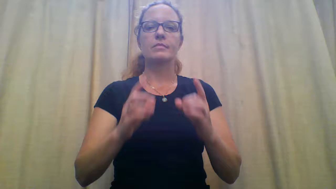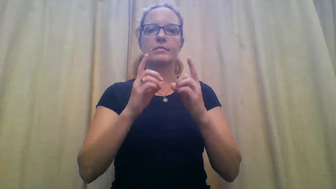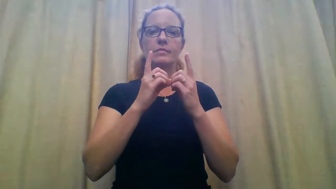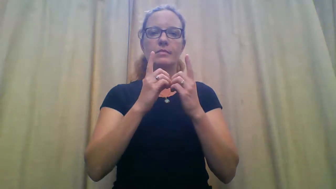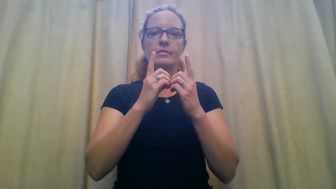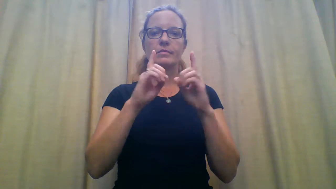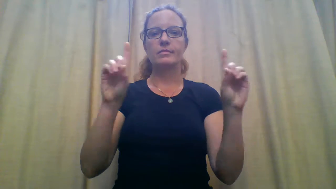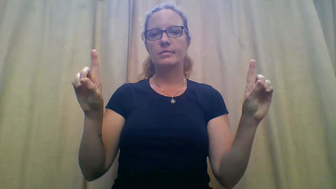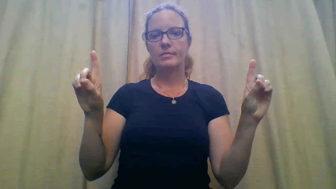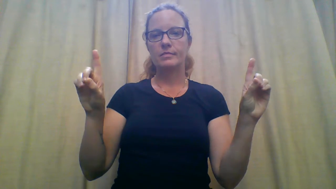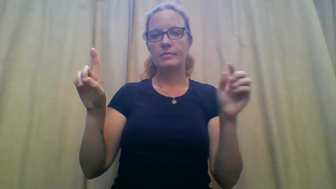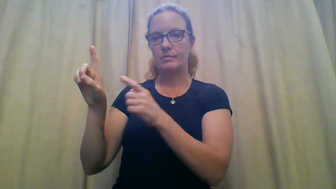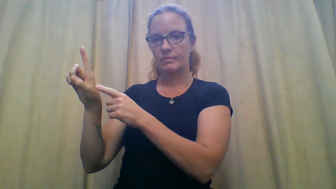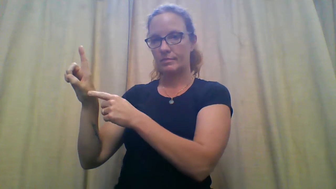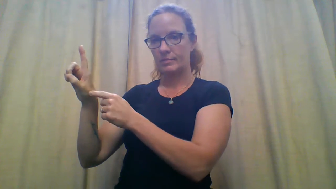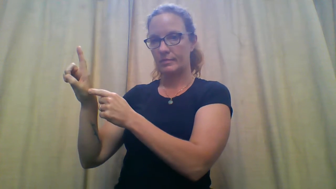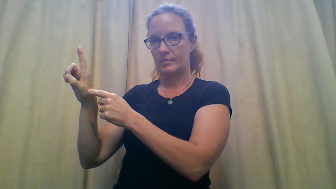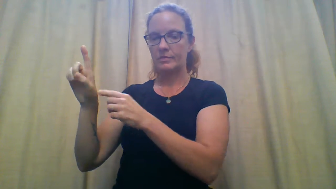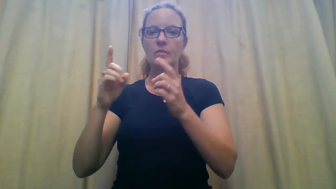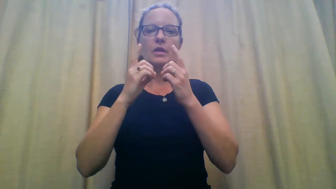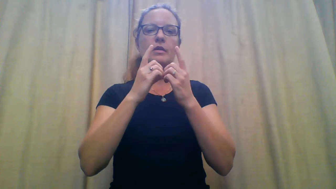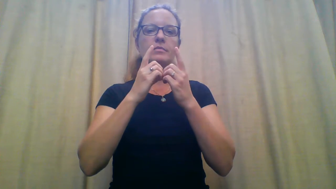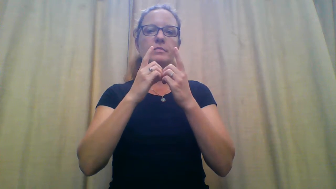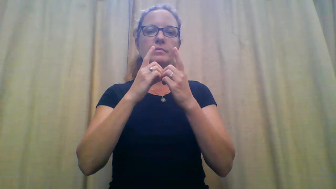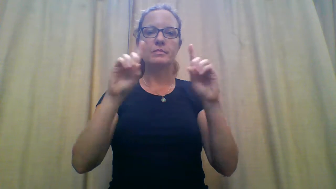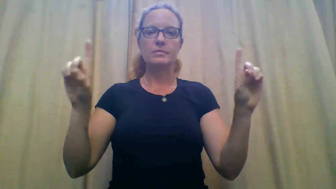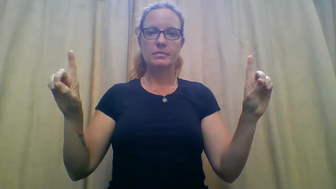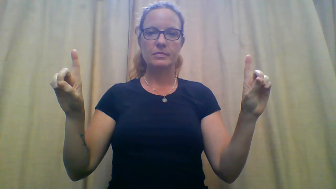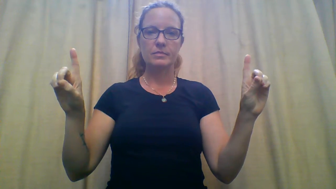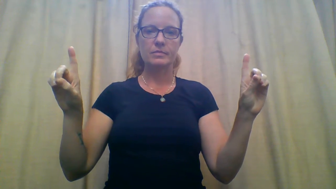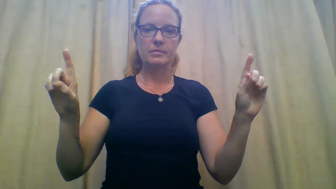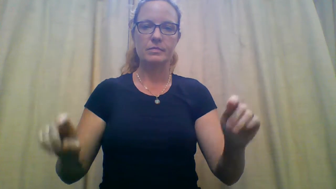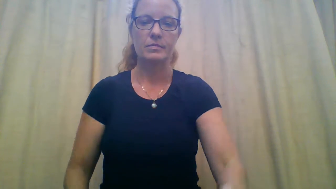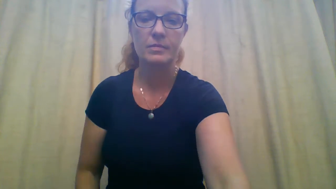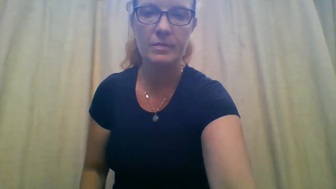Divorced